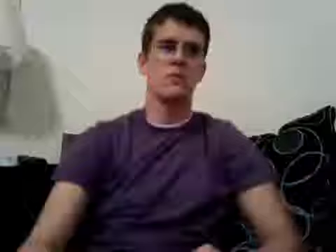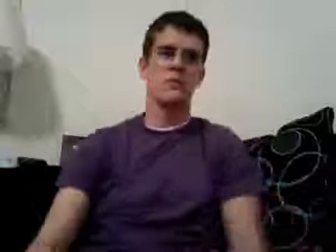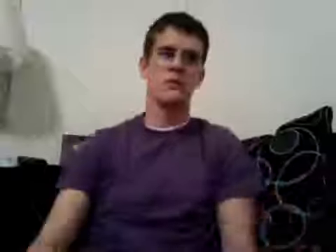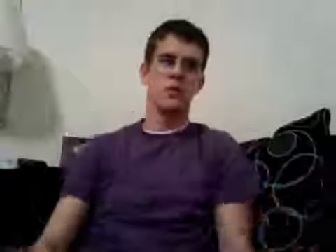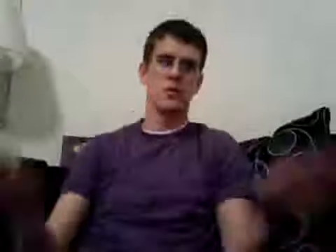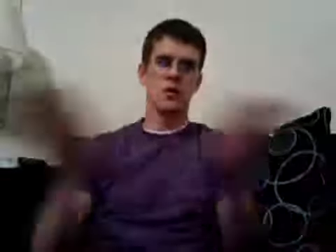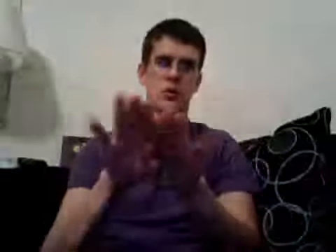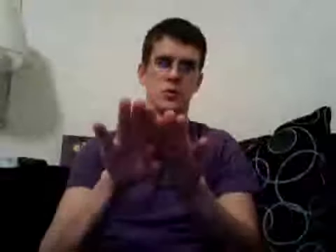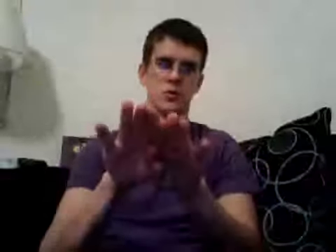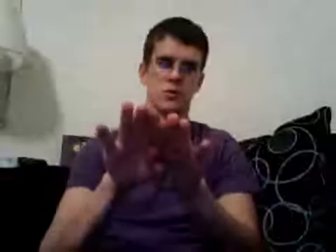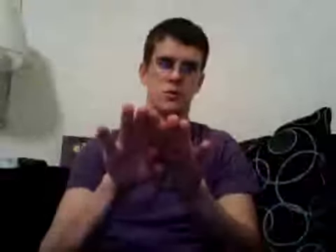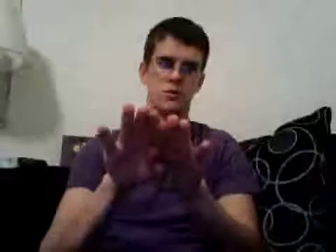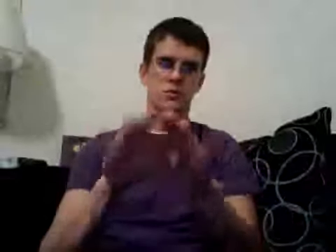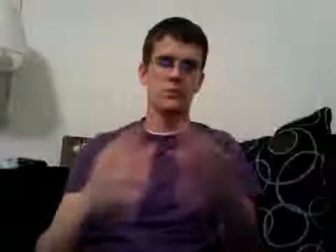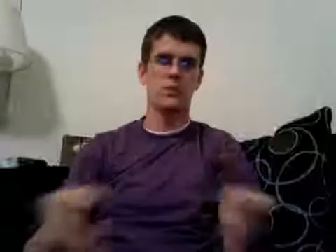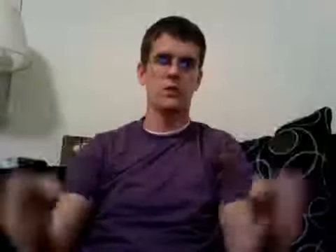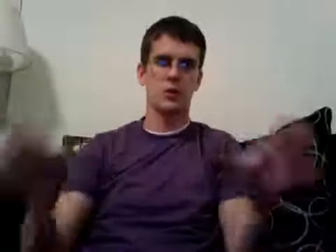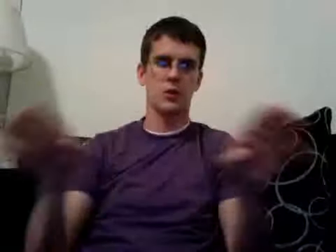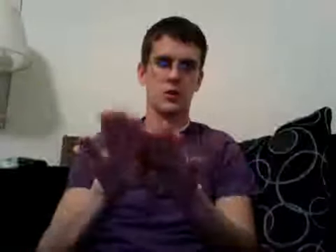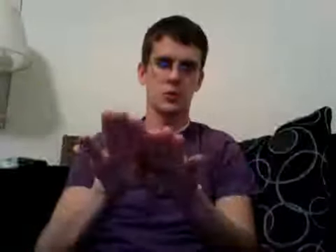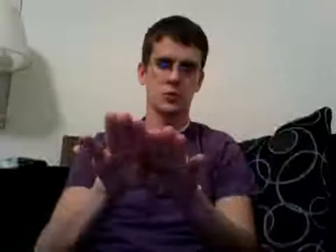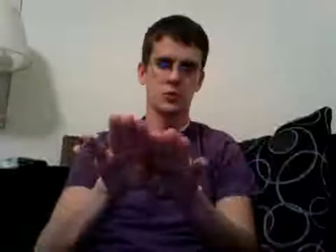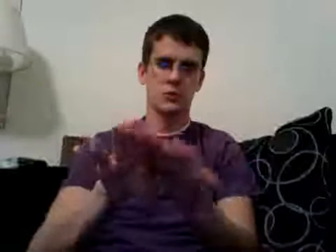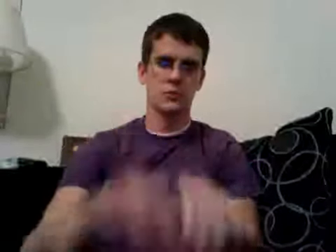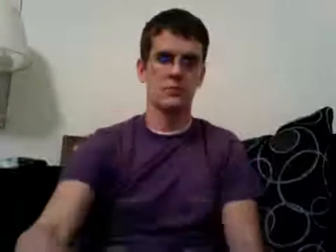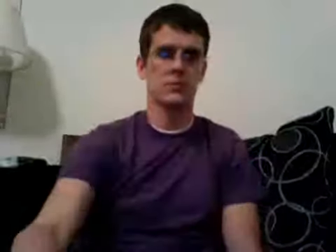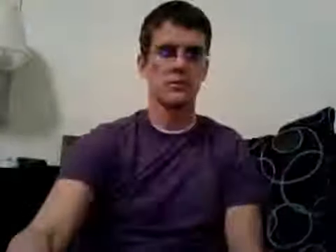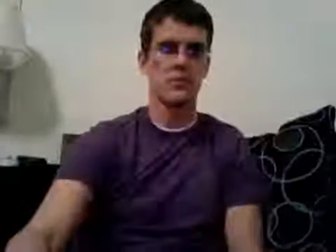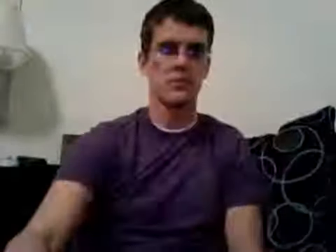Closure